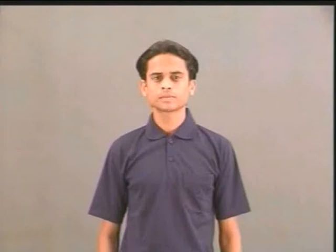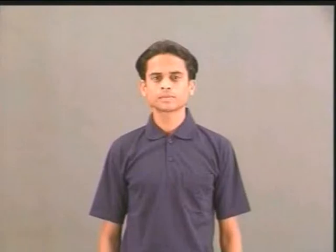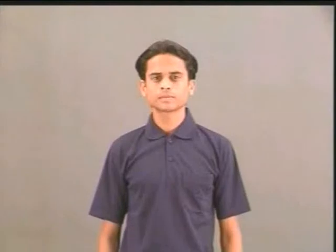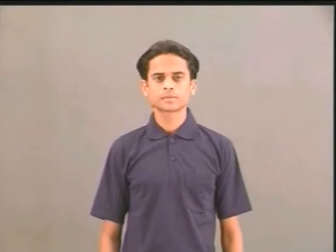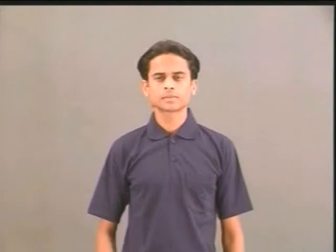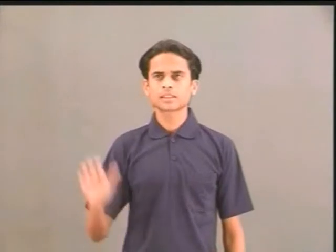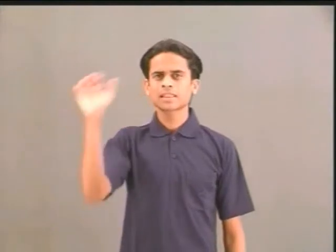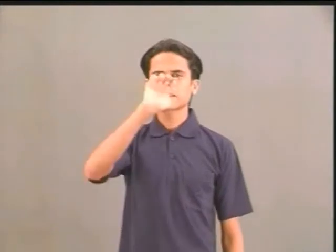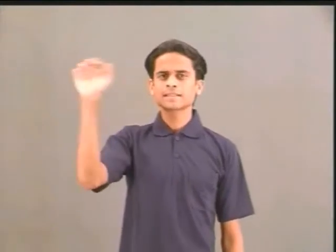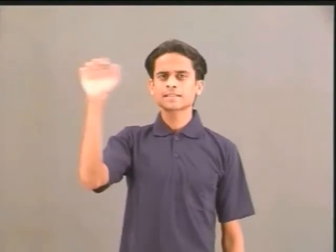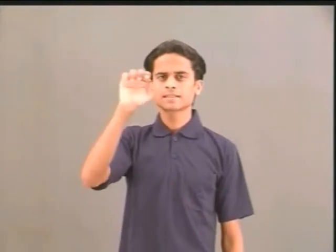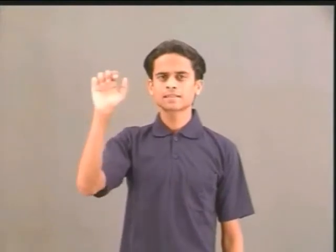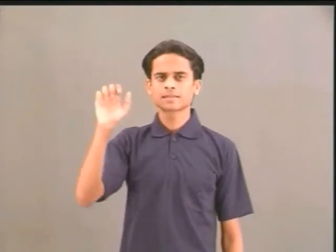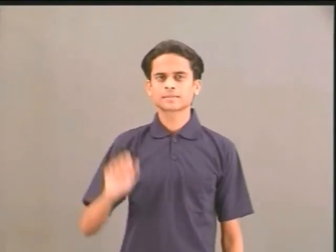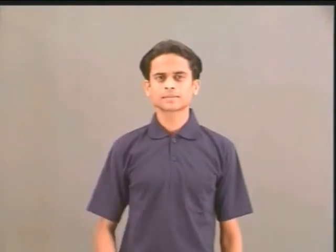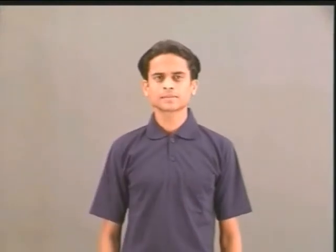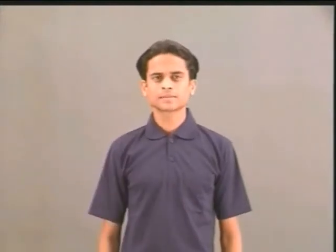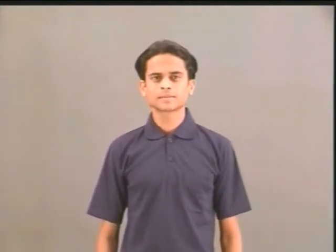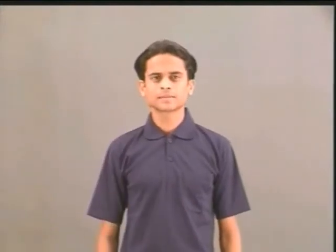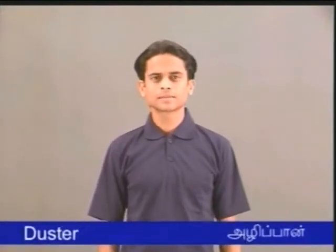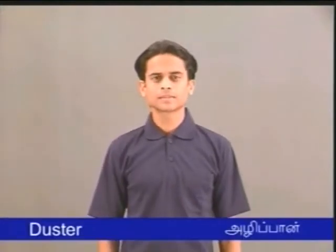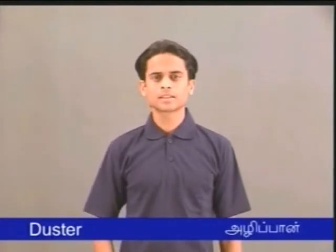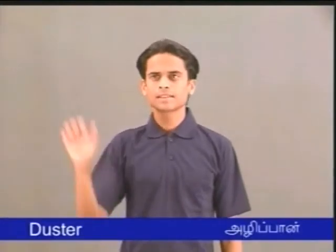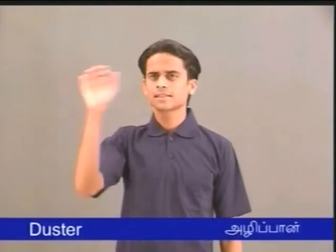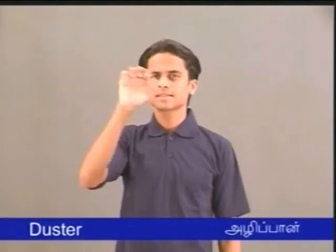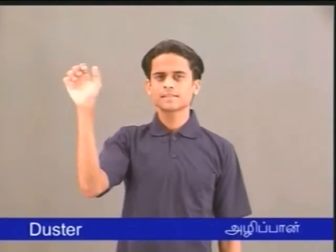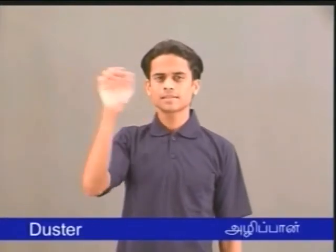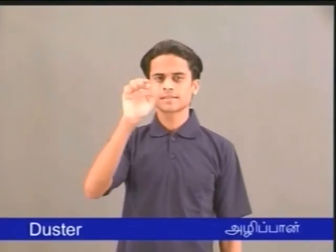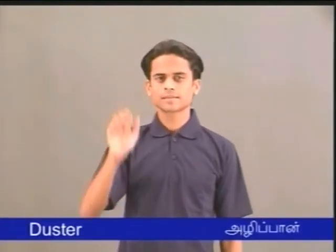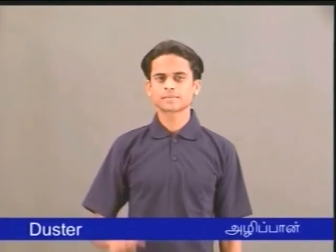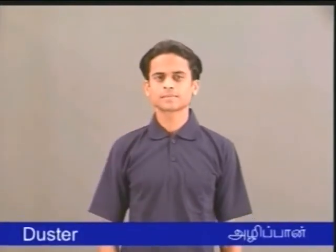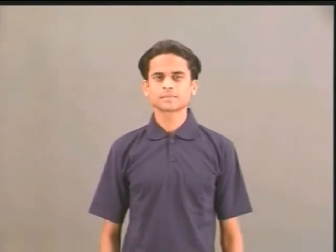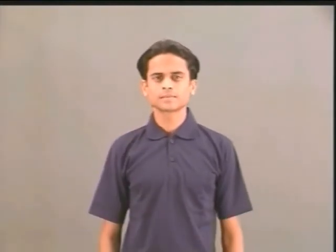duster